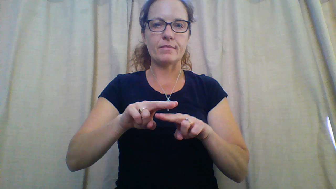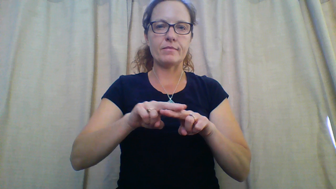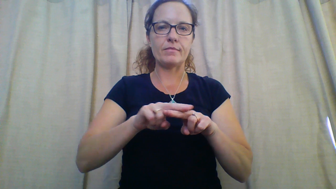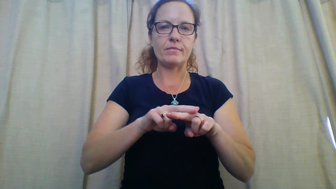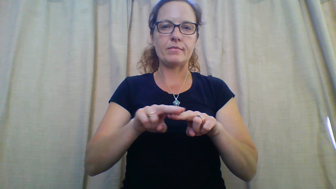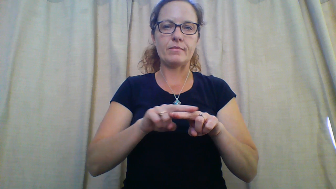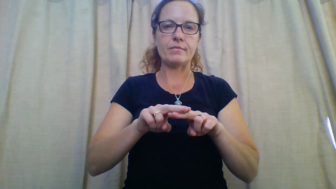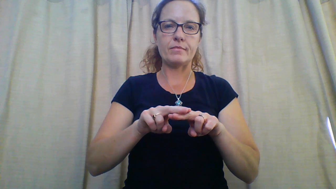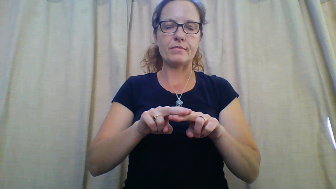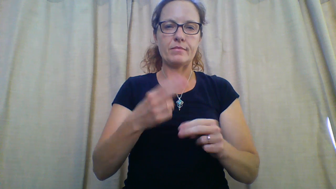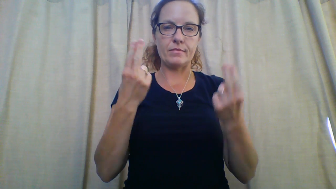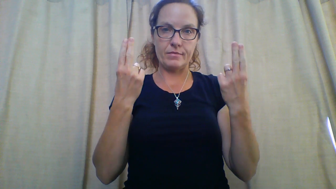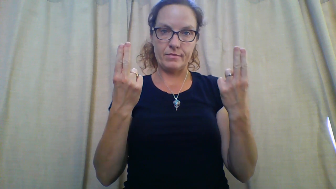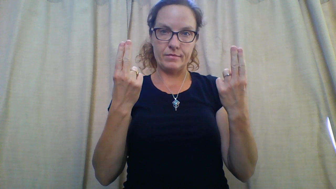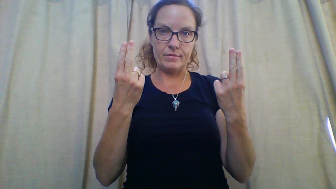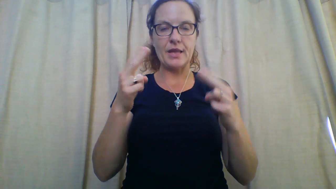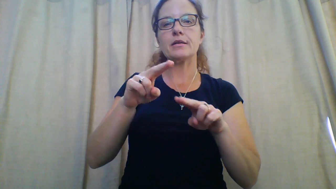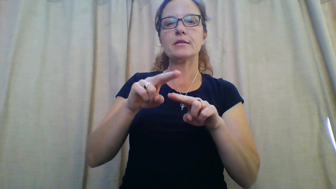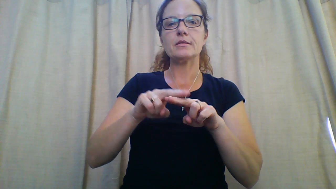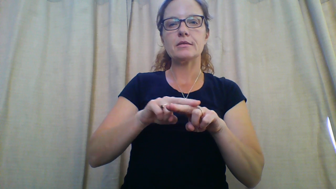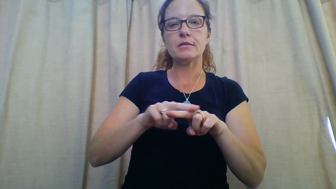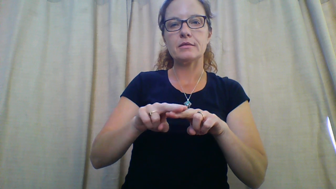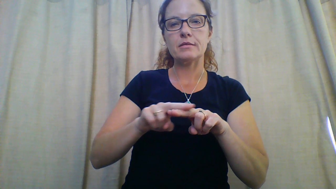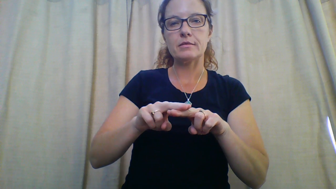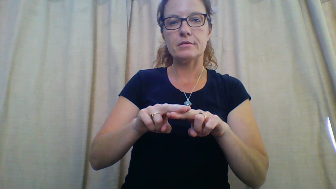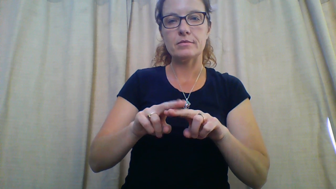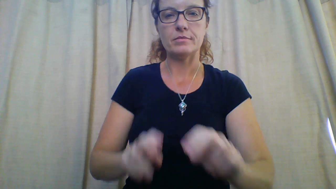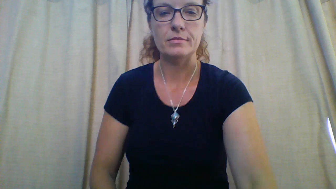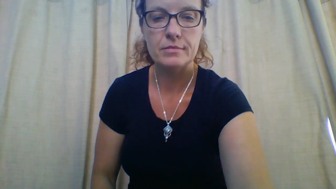Train